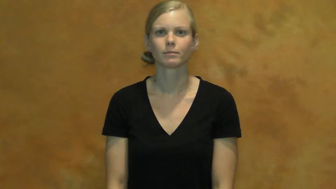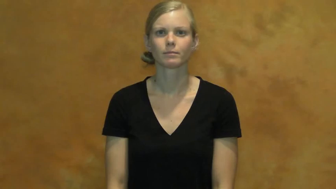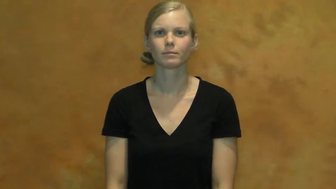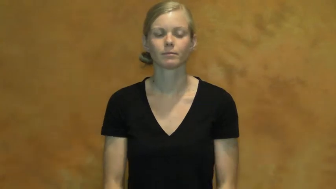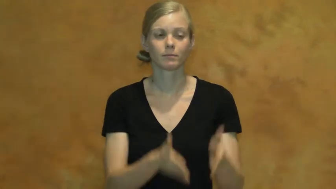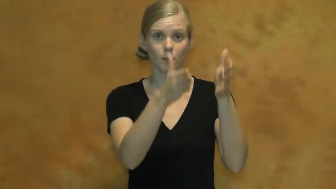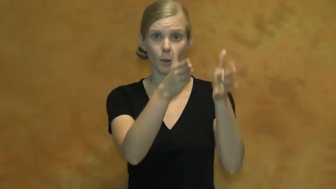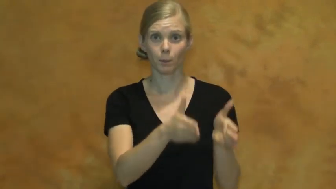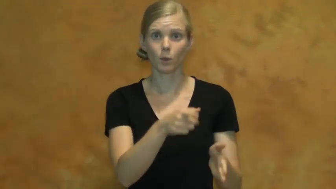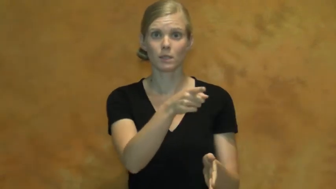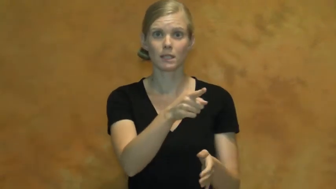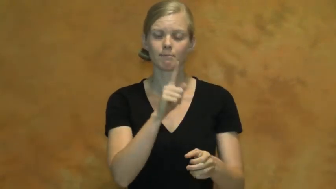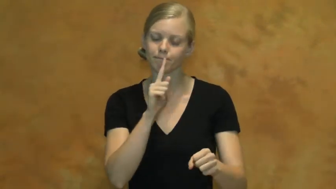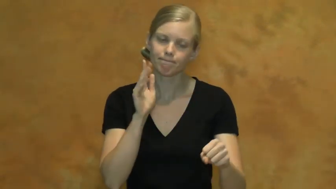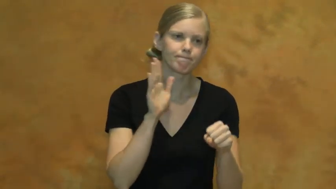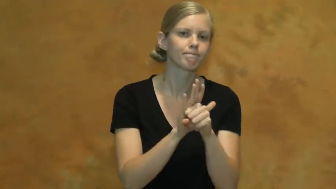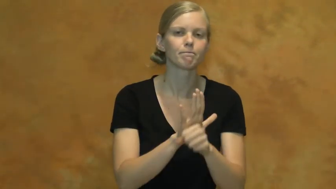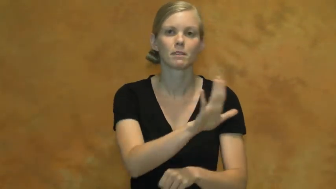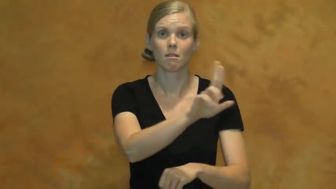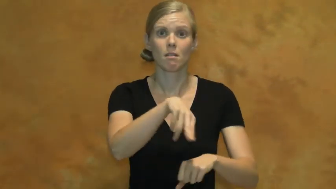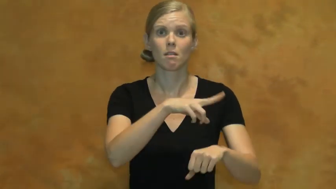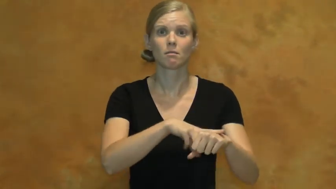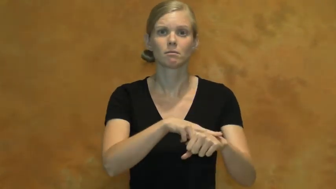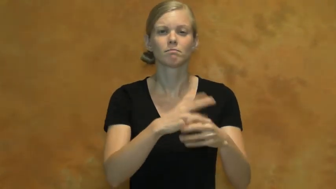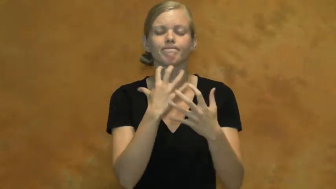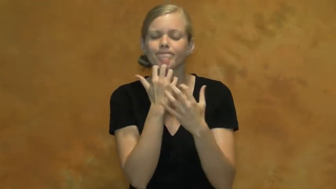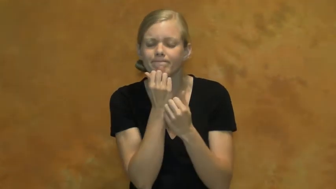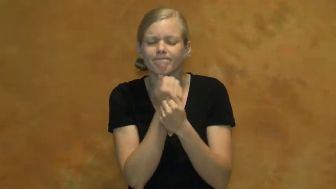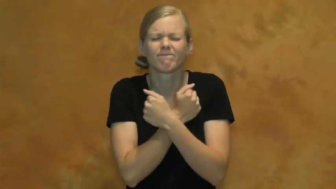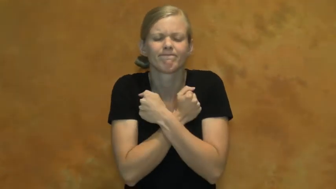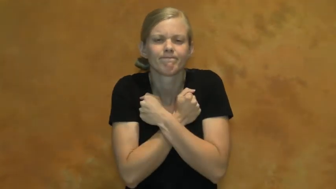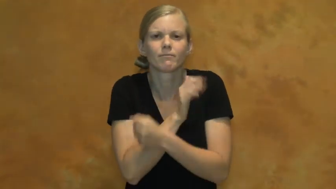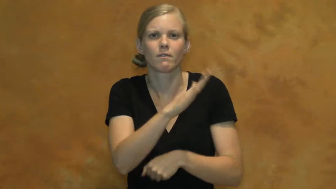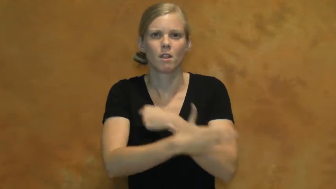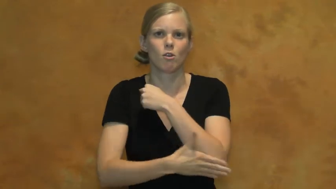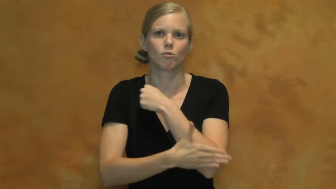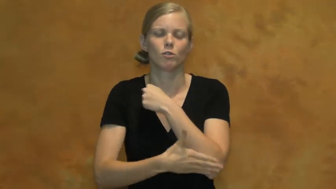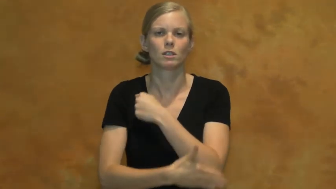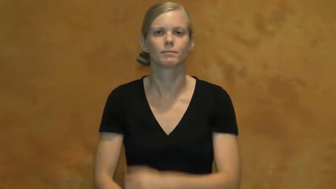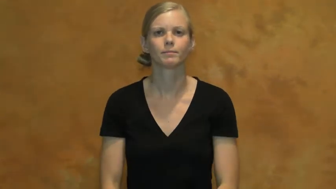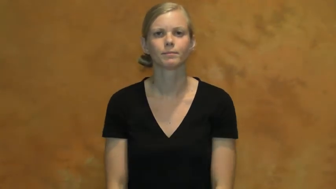patriot